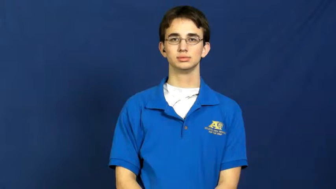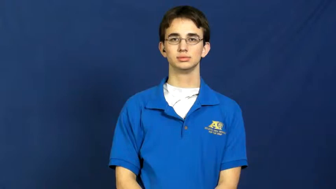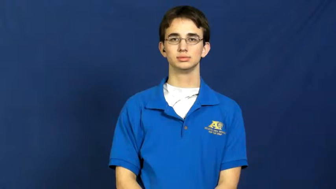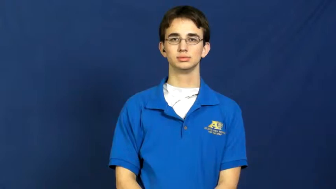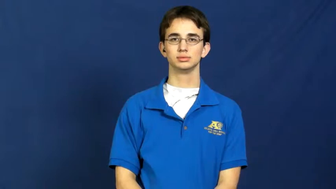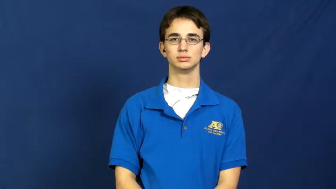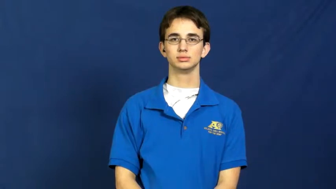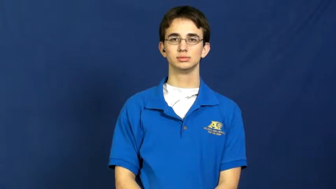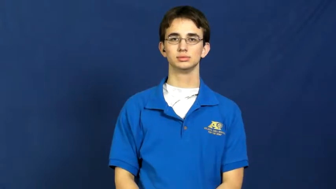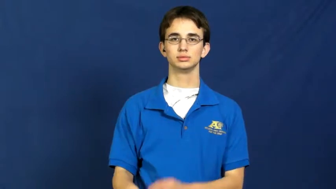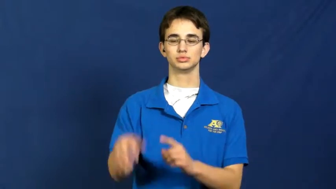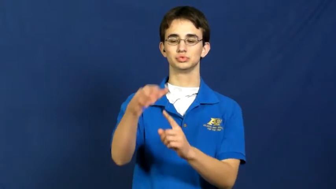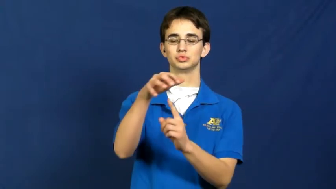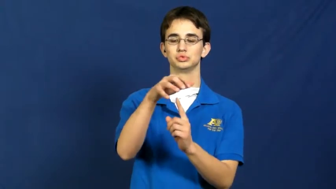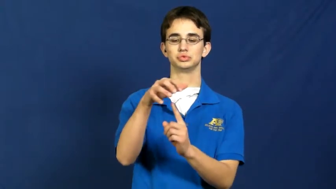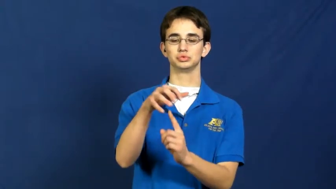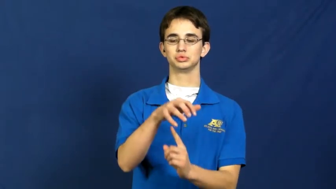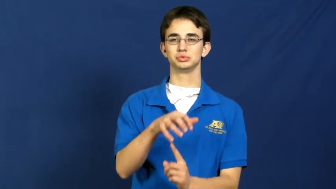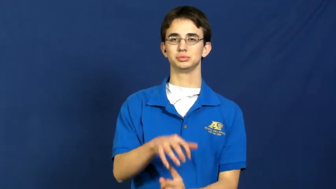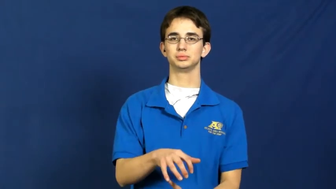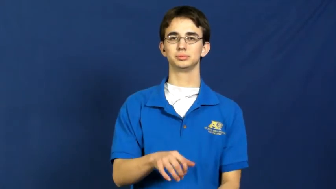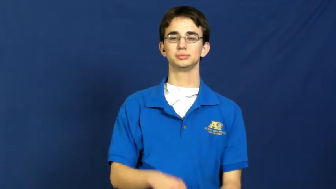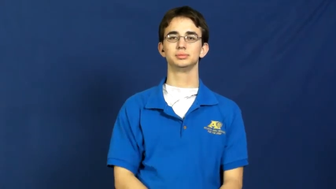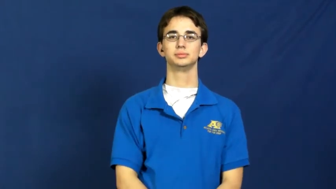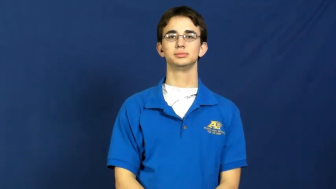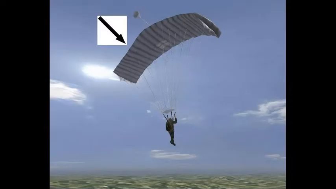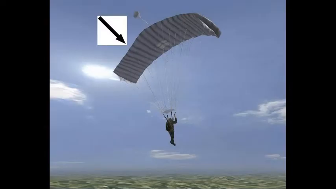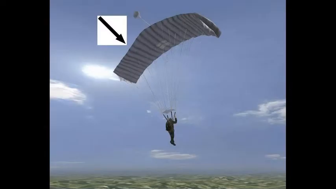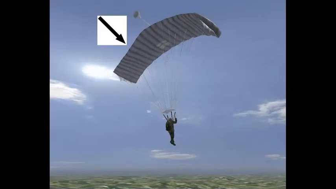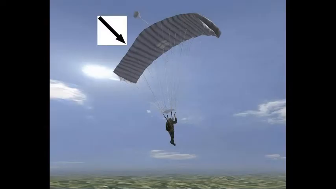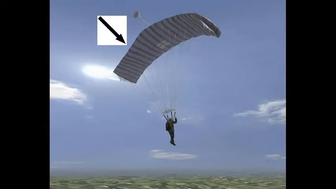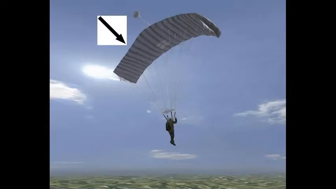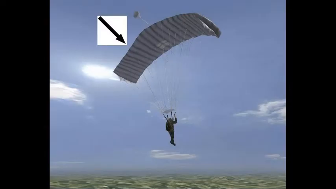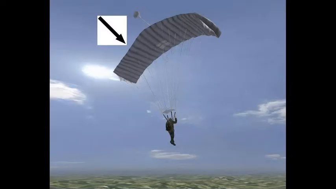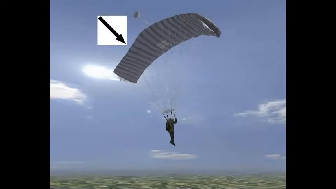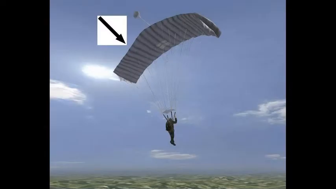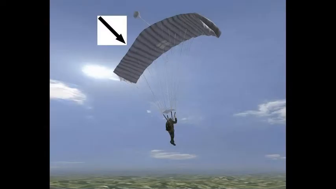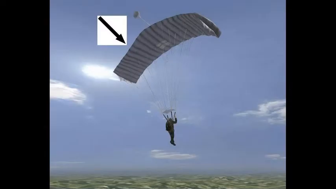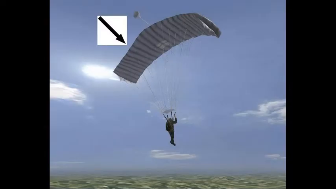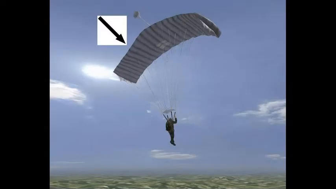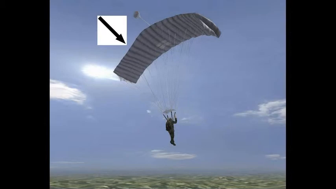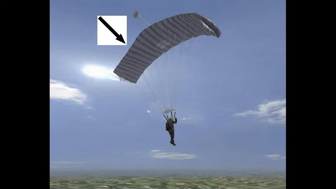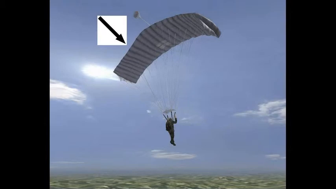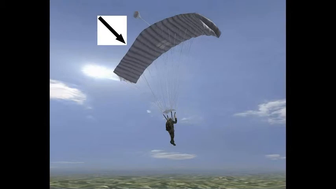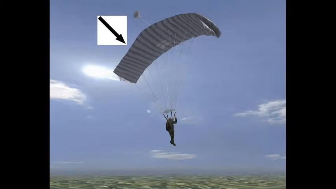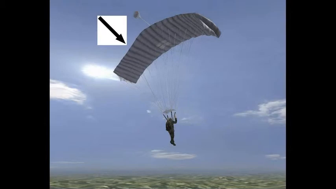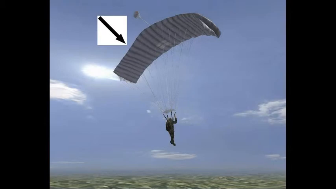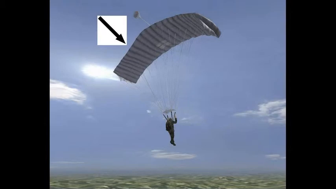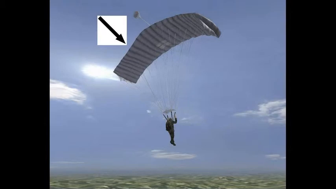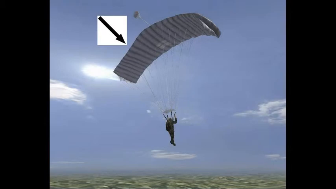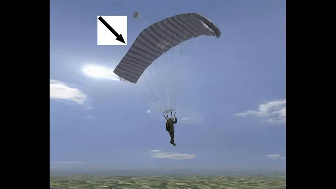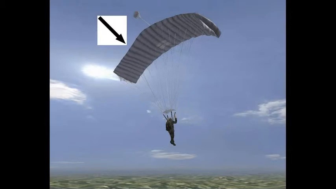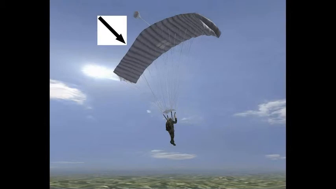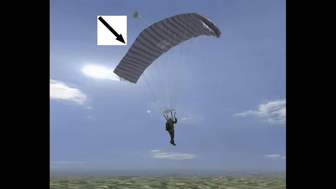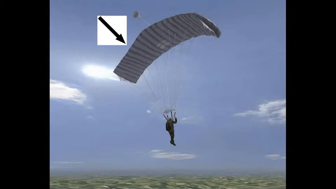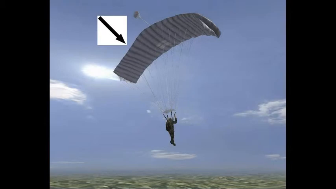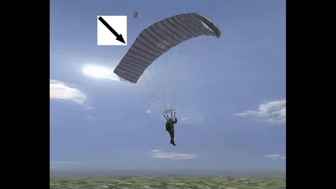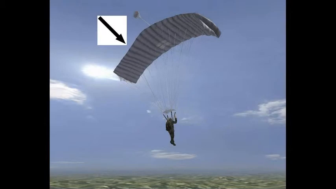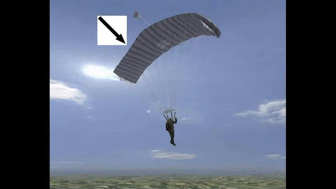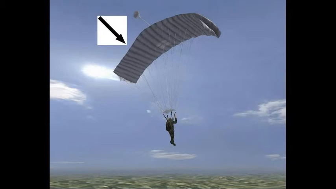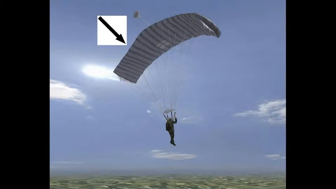parachute,chute